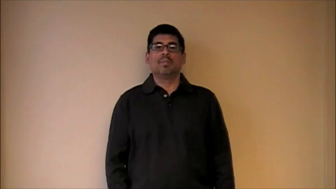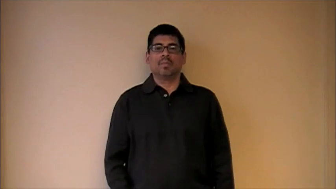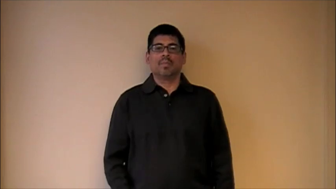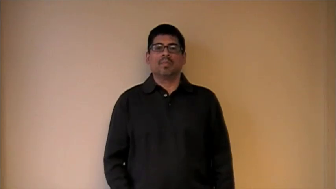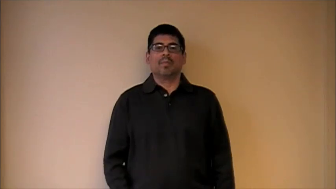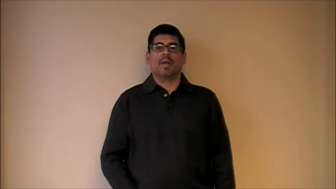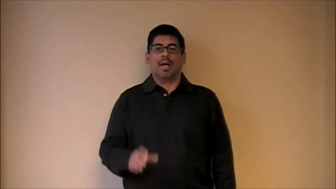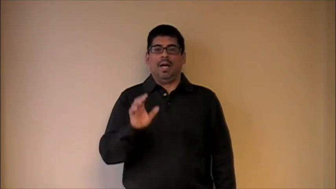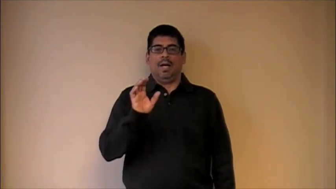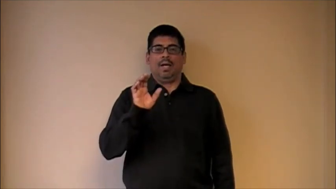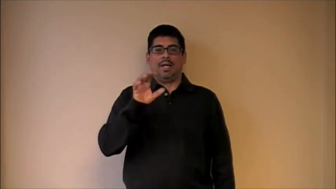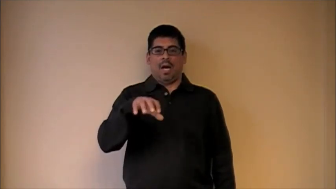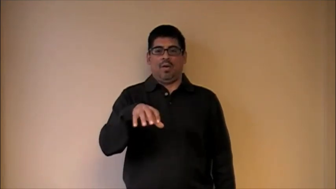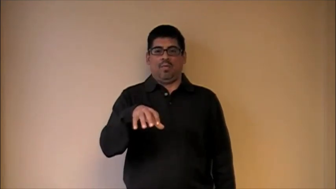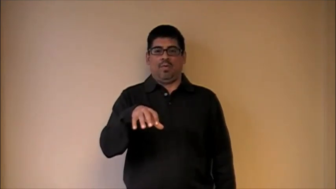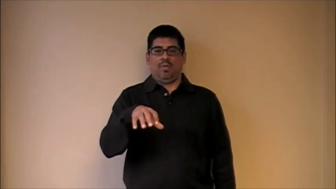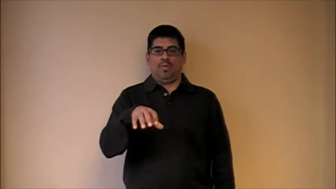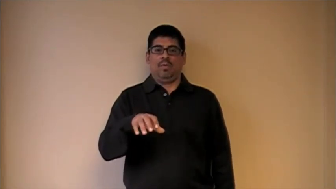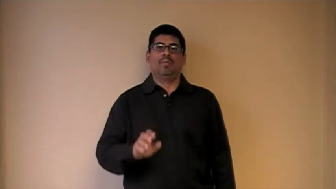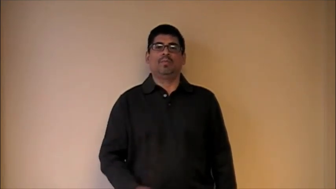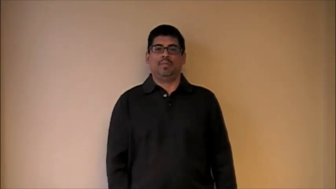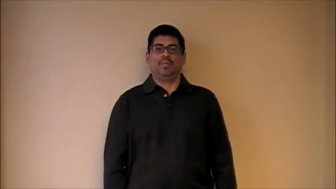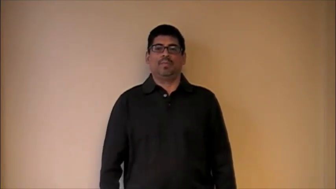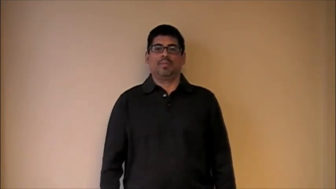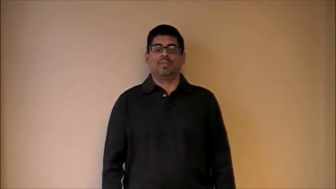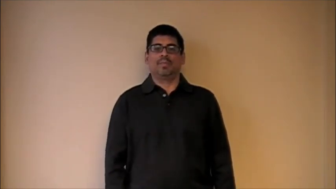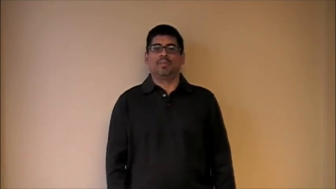Cairo